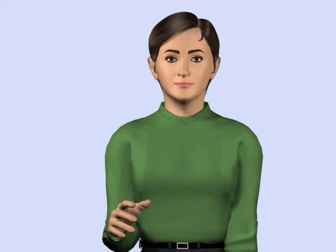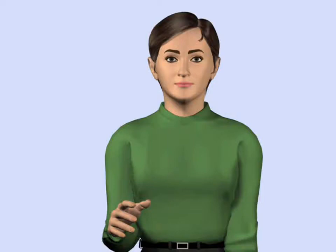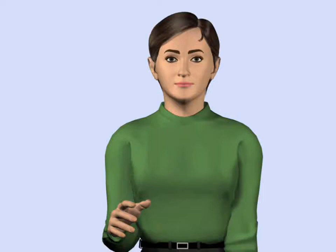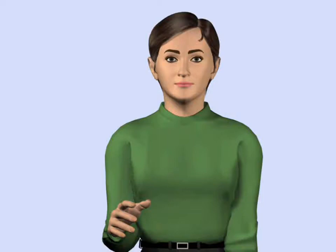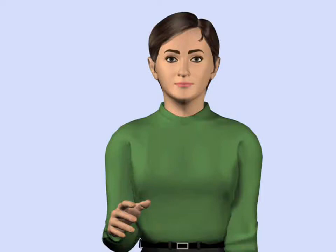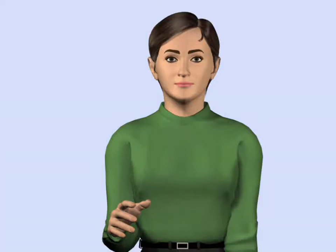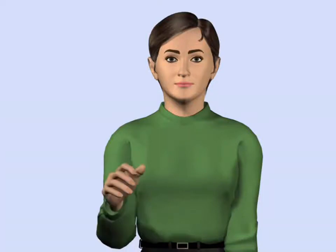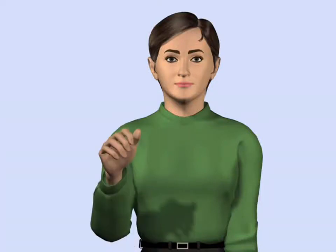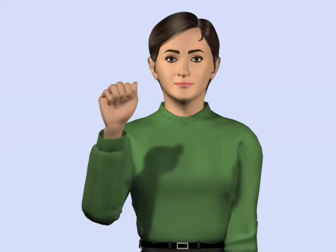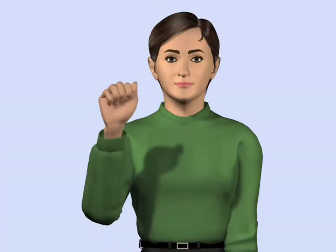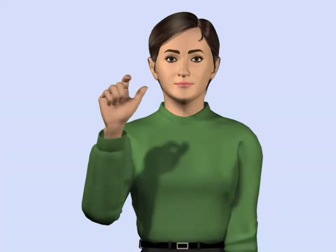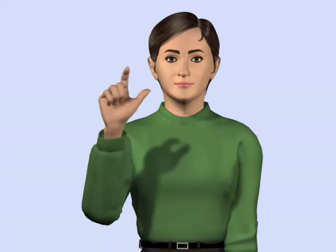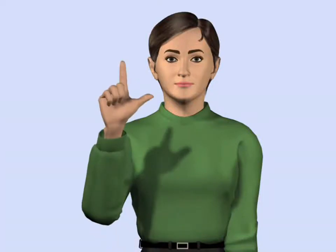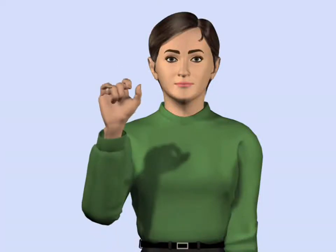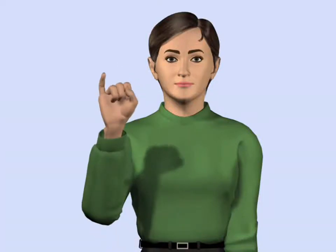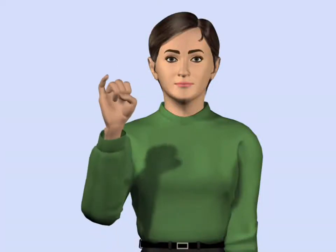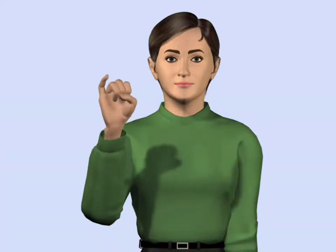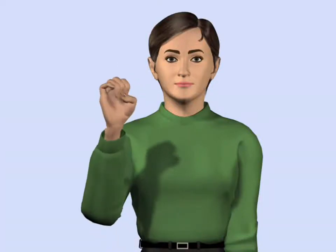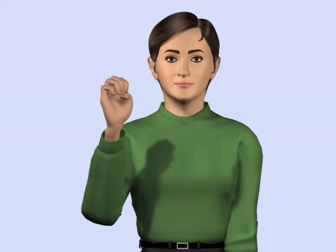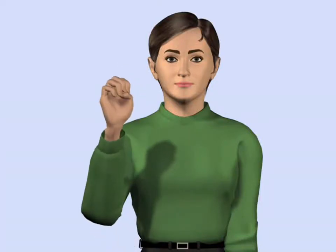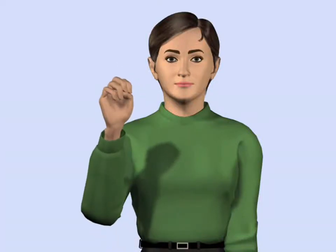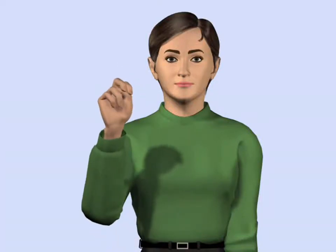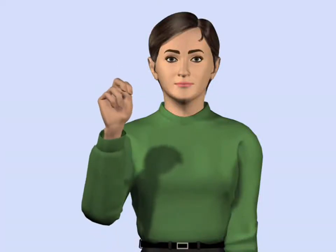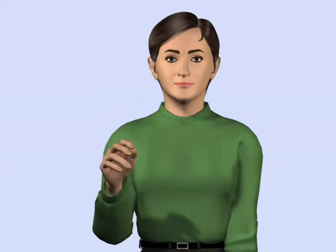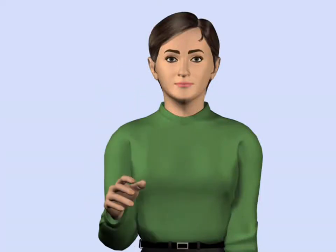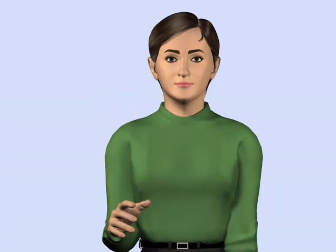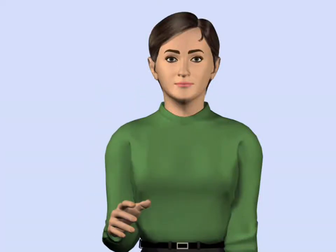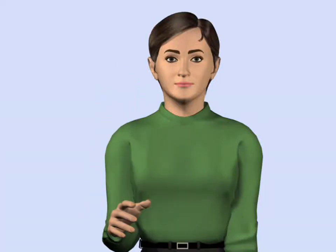alien-ufo